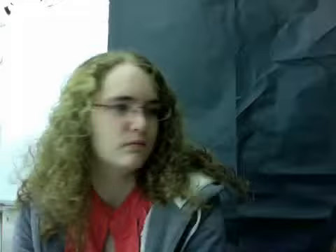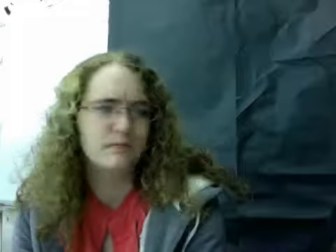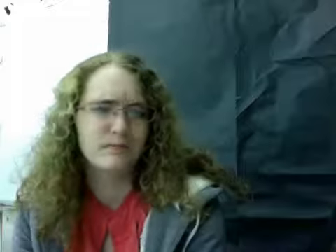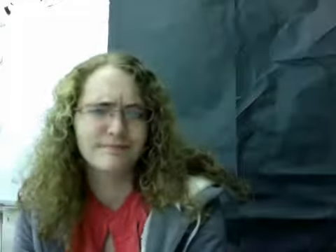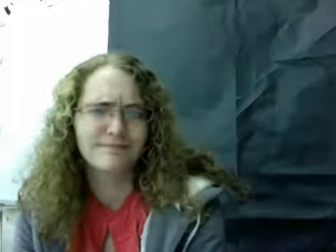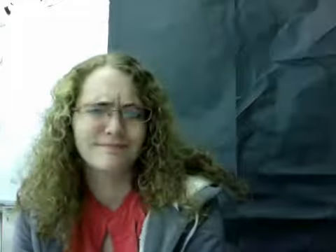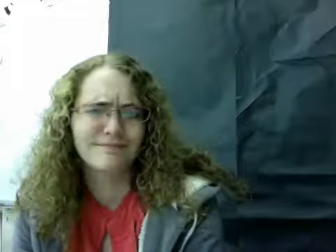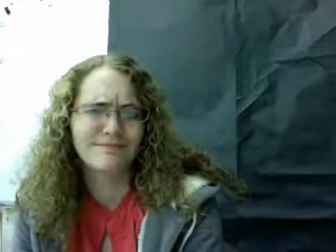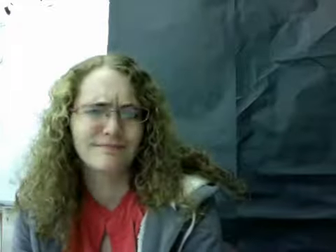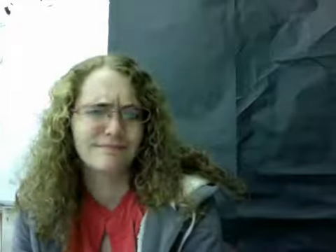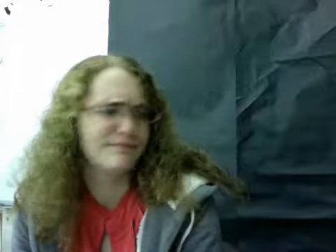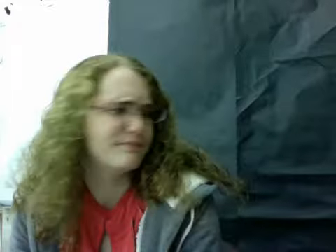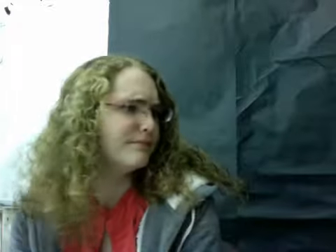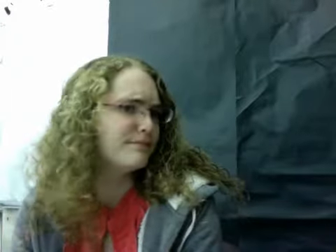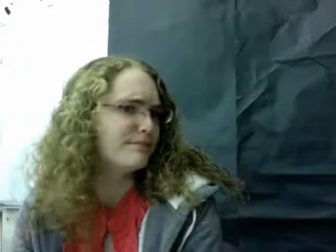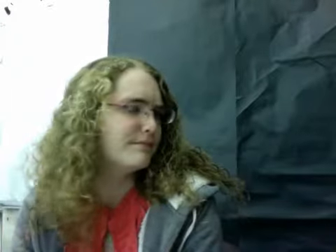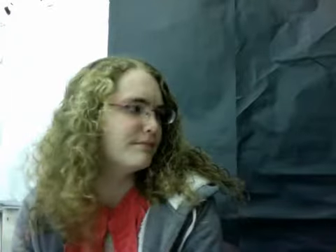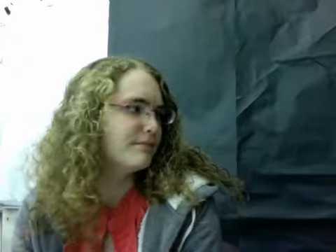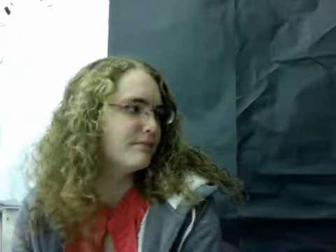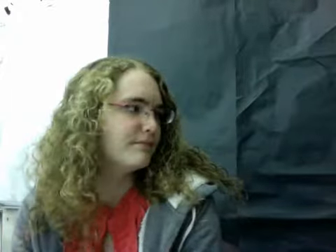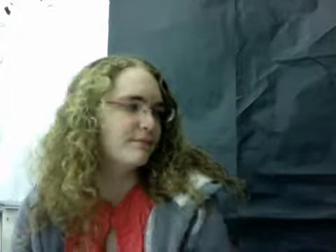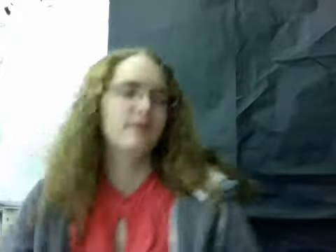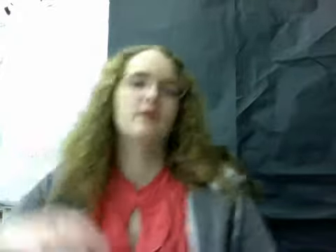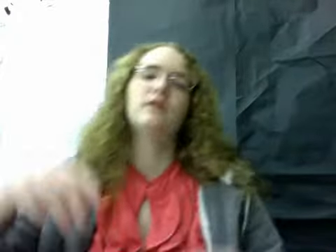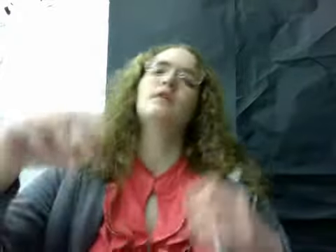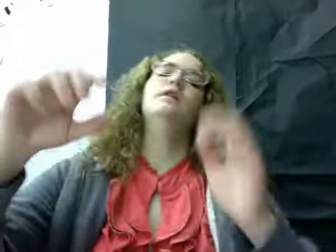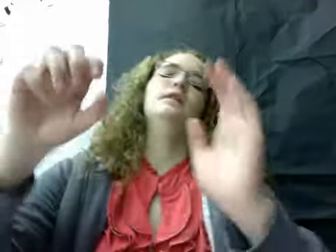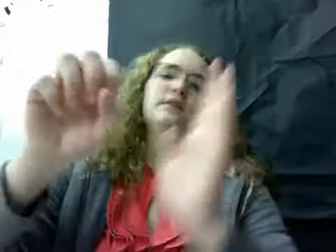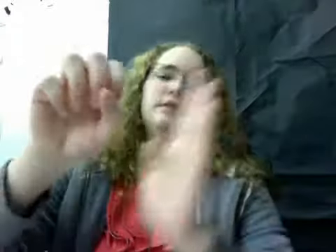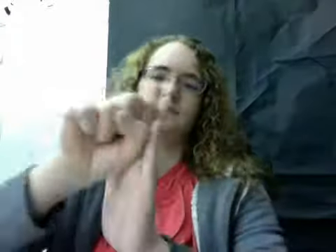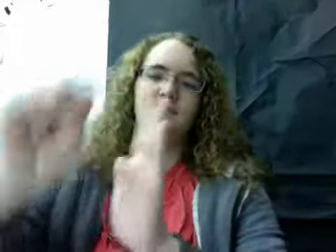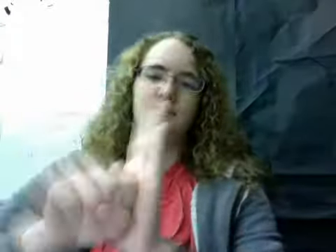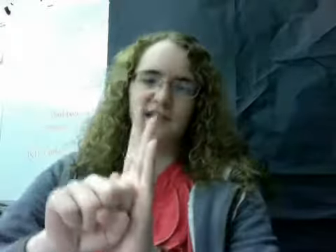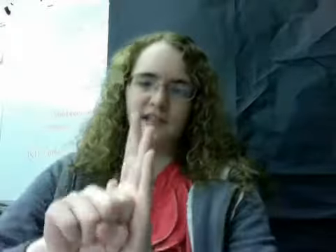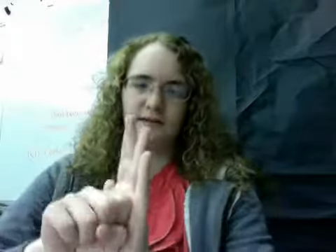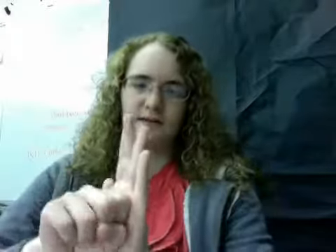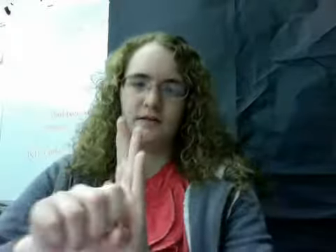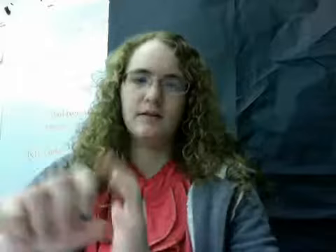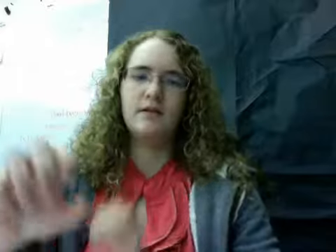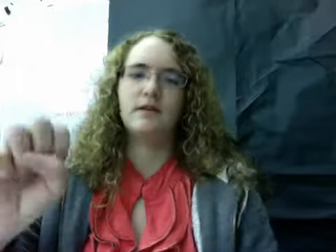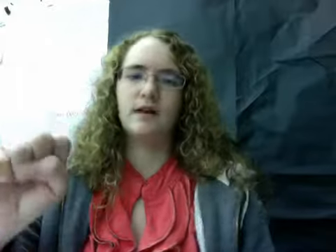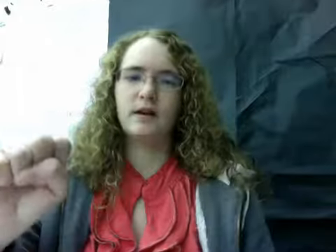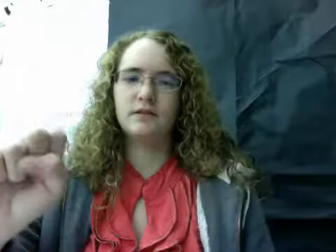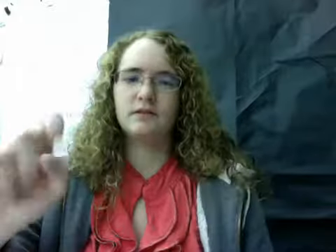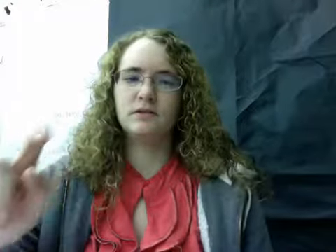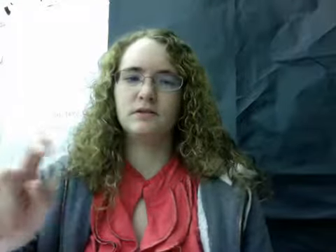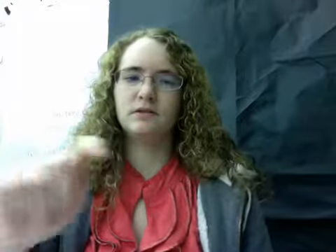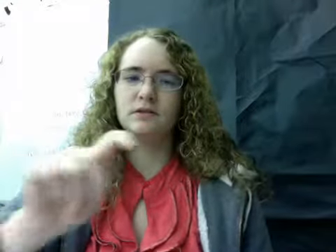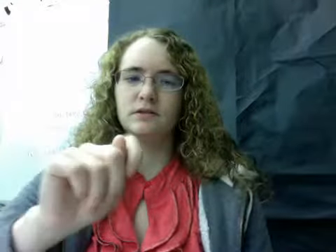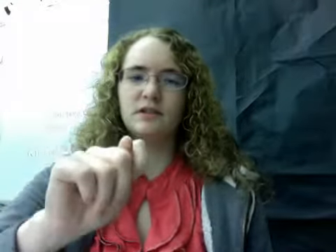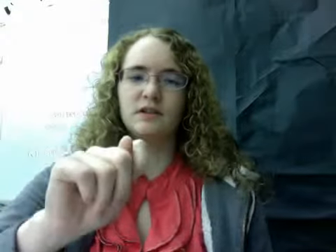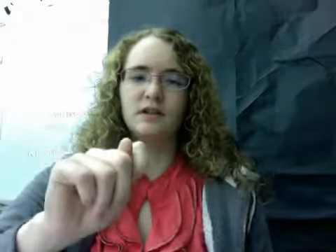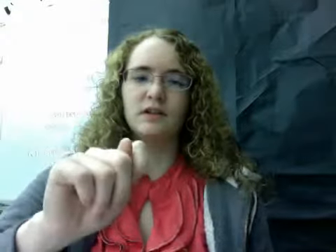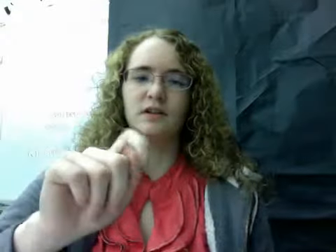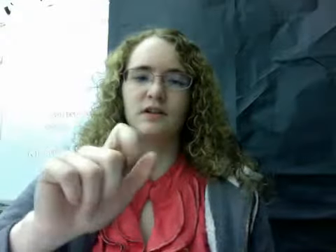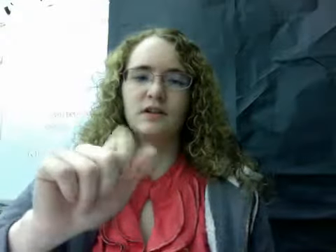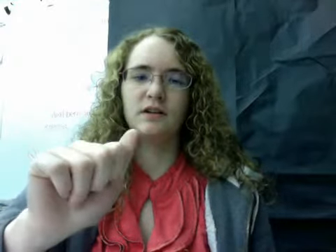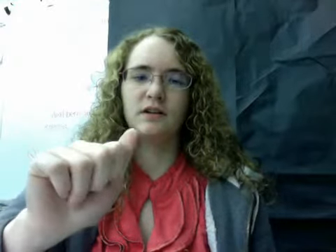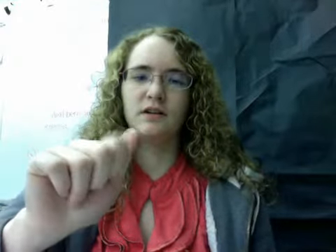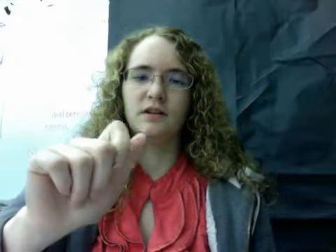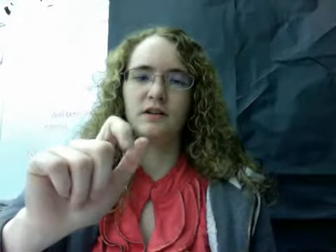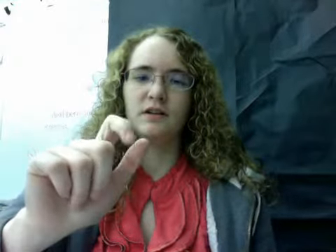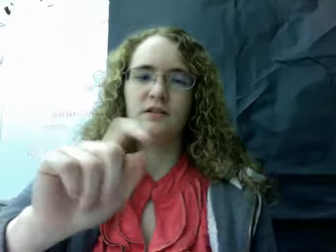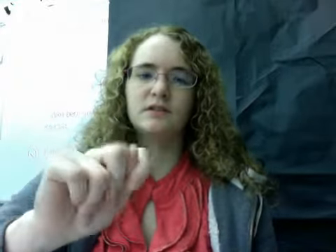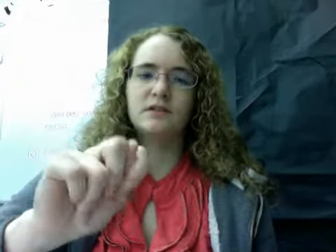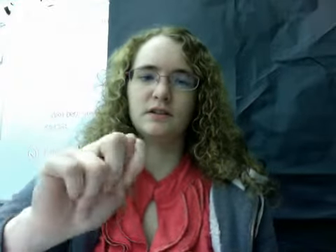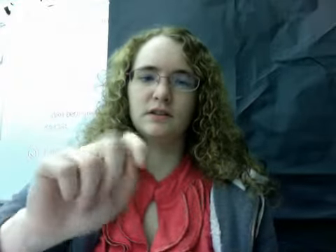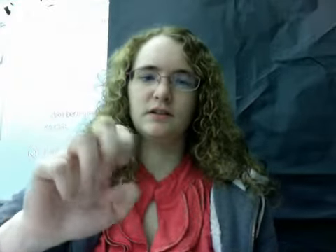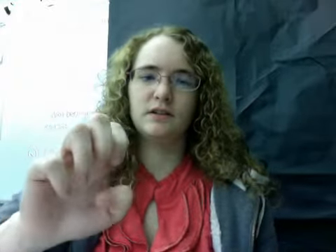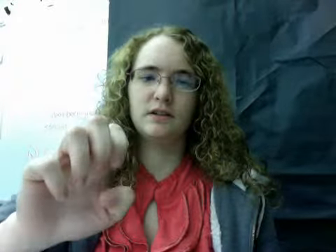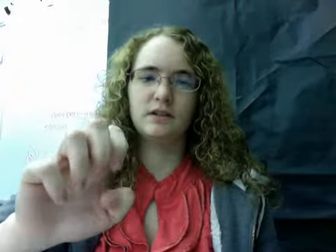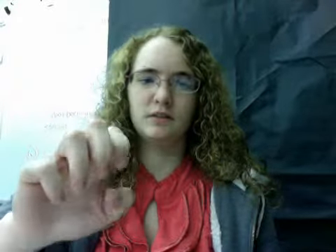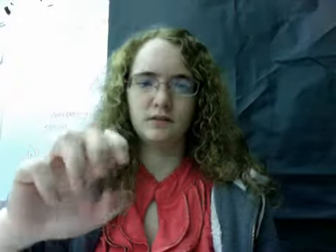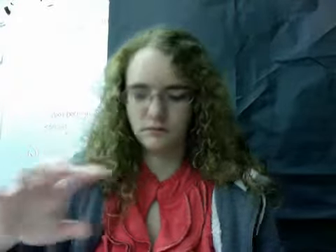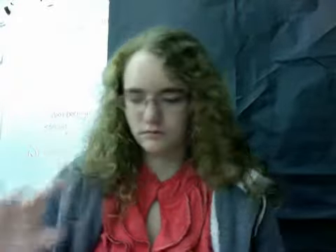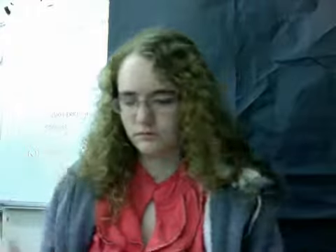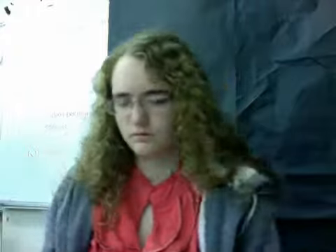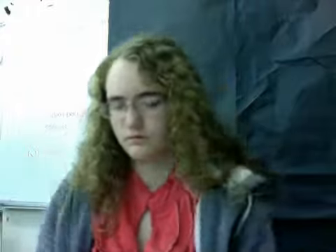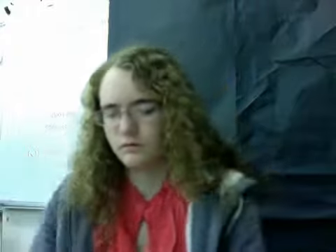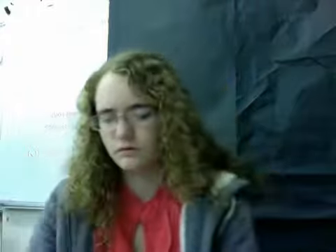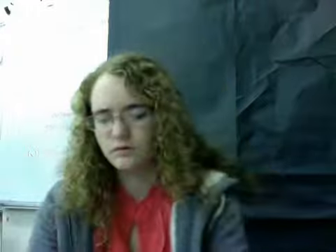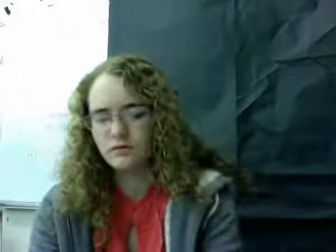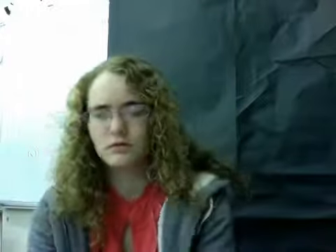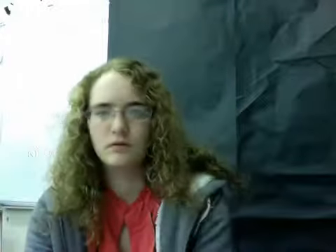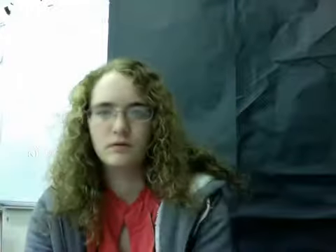state